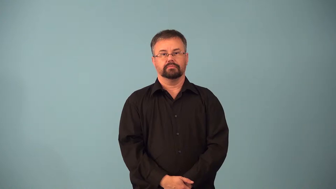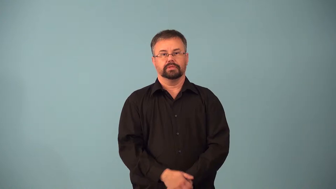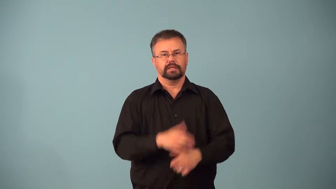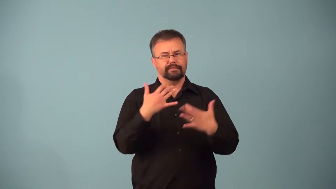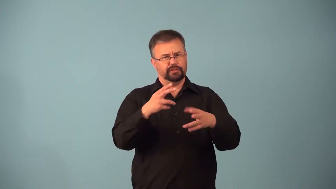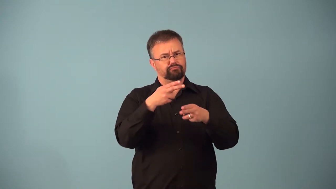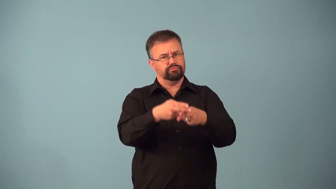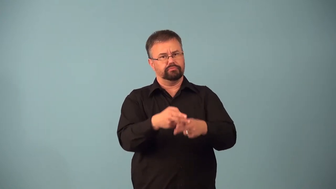aforementioned,aforesaid